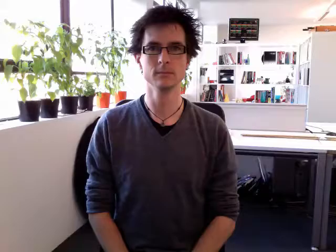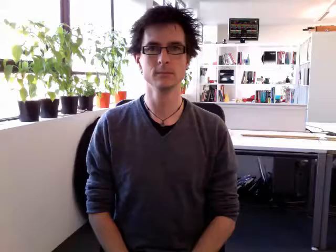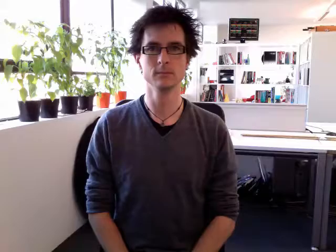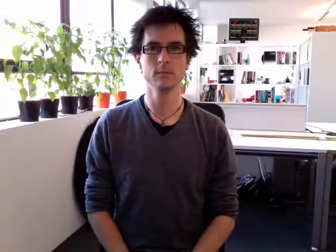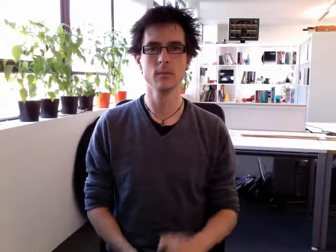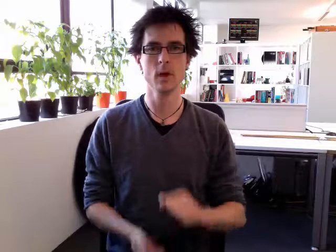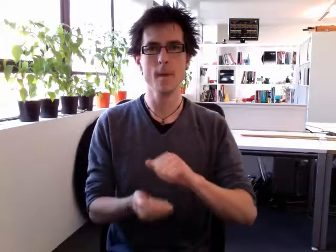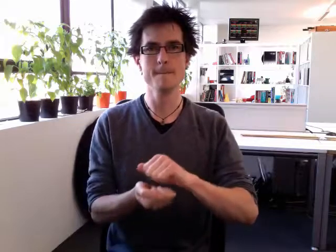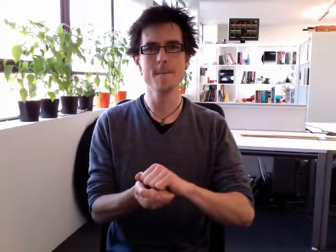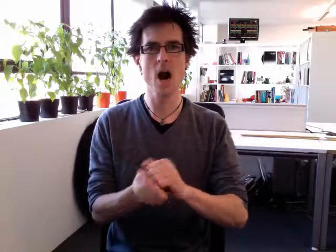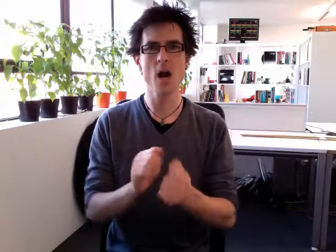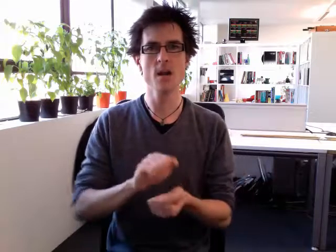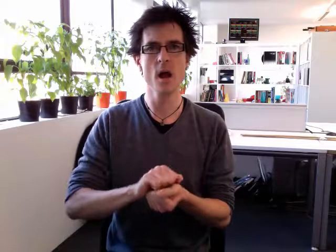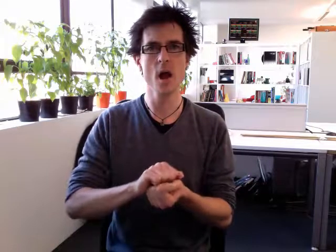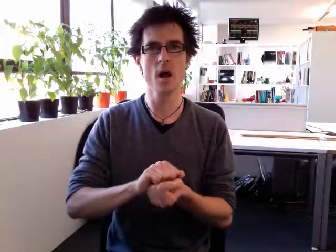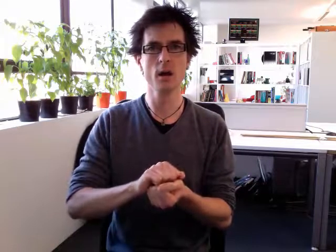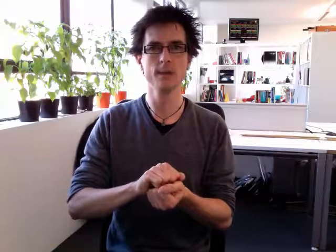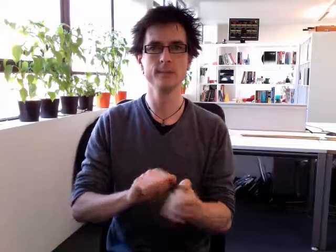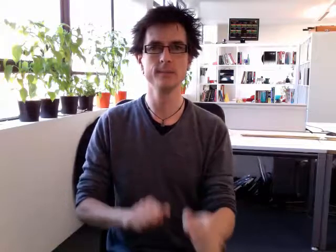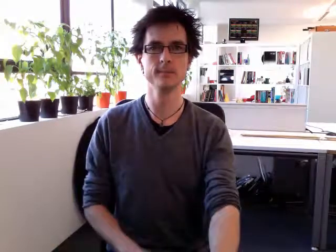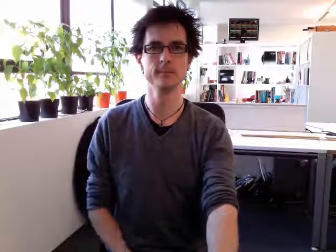partner